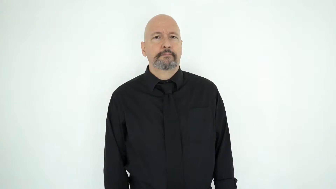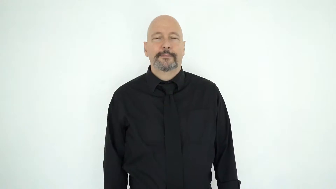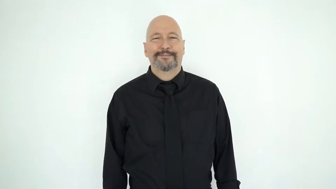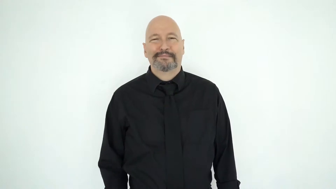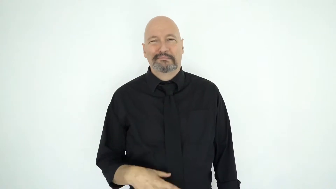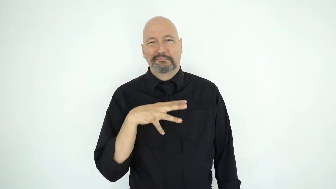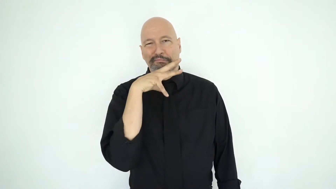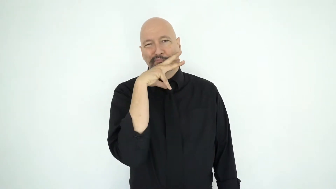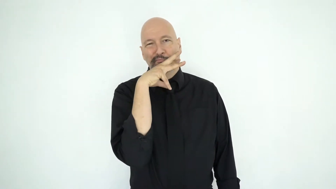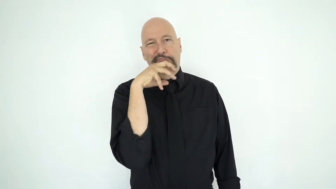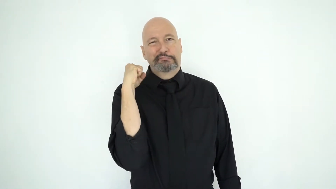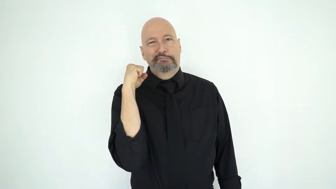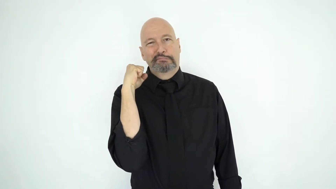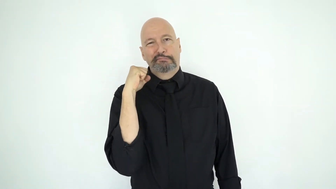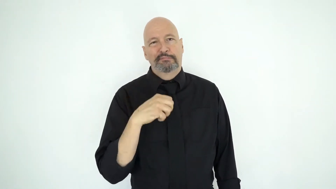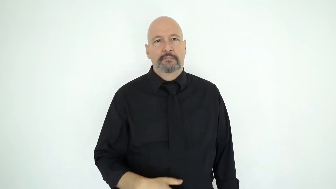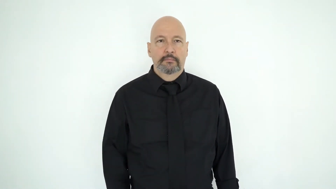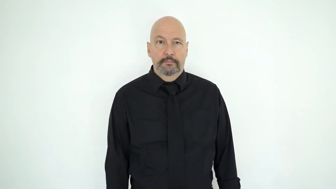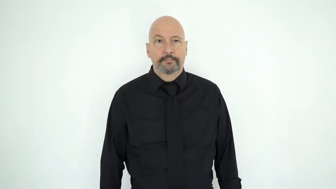dry / DULL / boring [version] / [idiomatic]